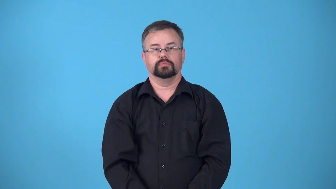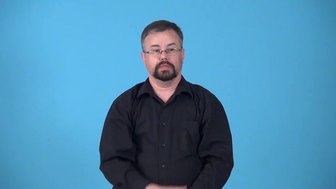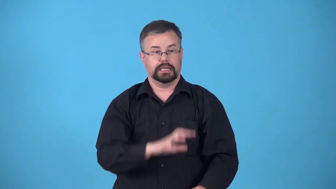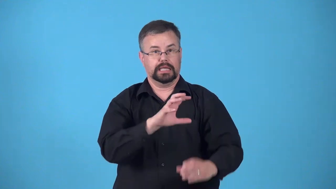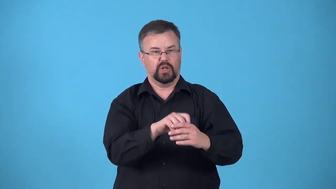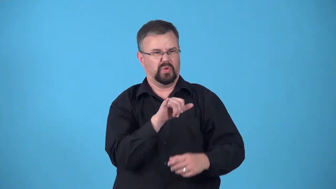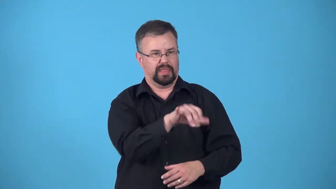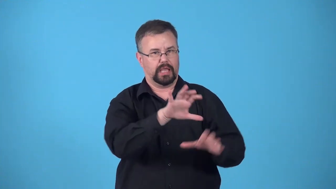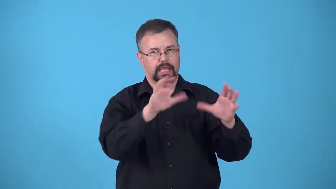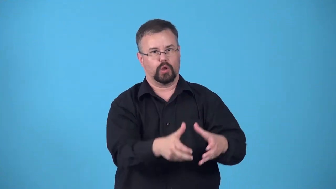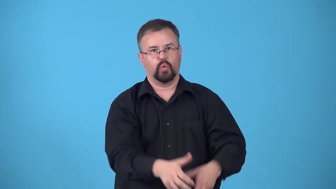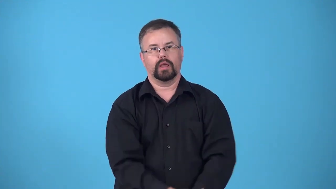categorical